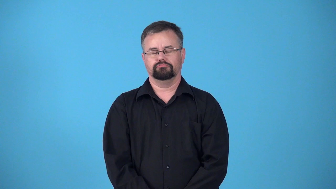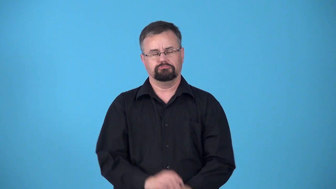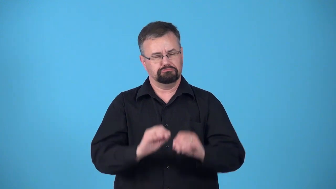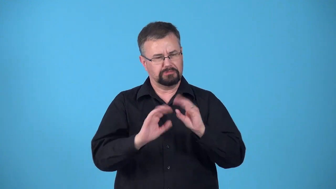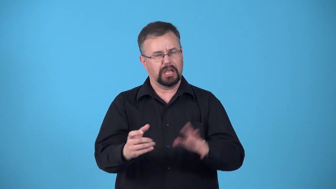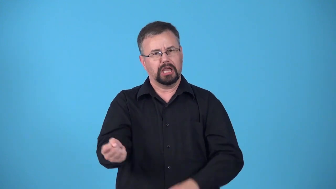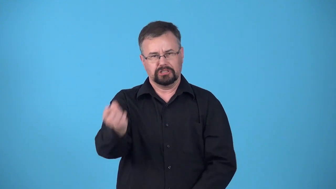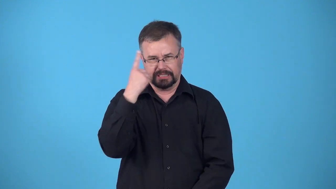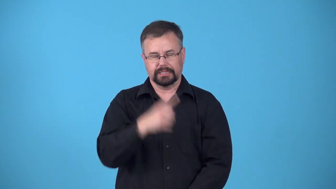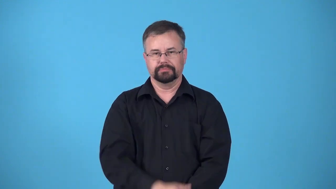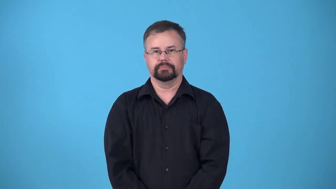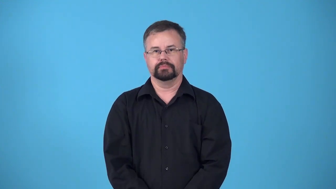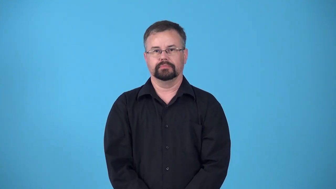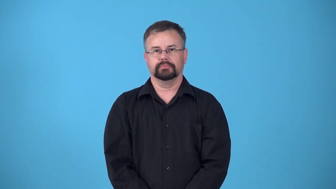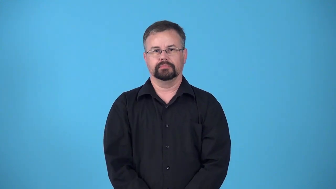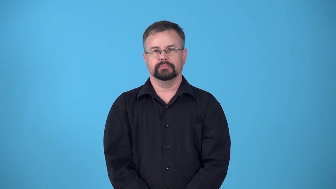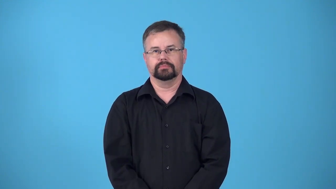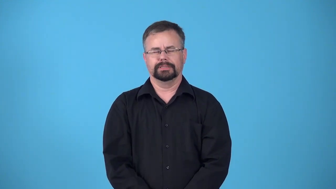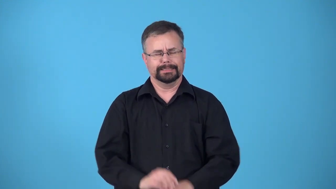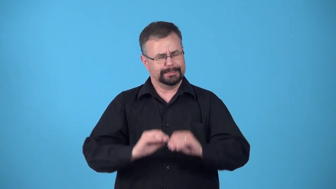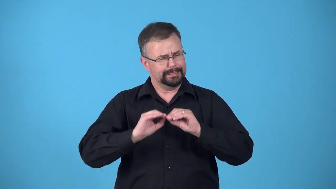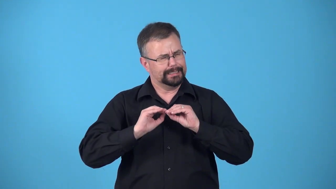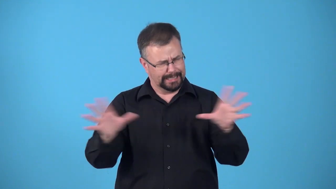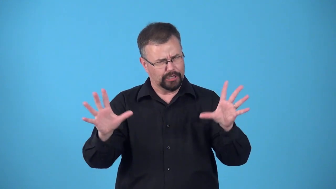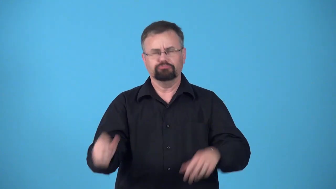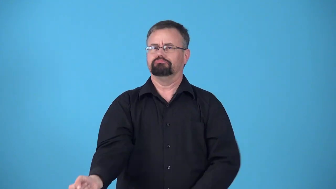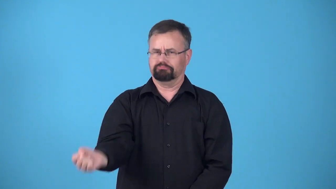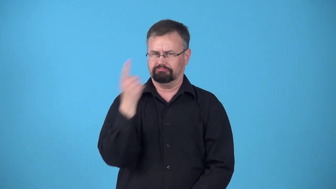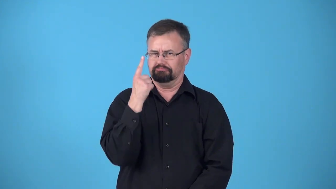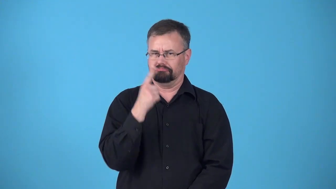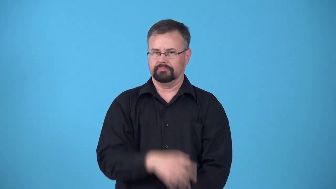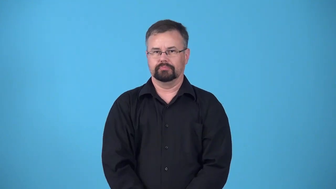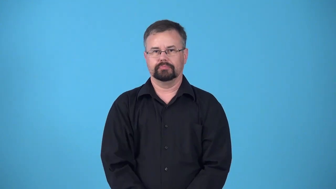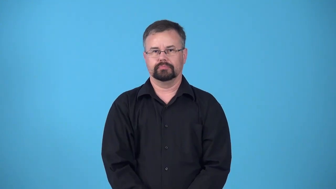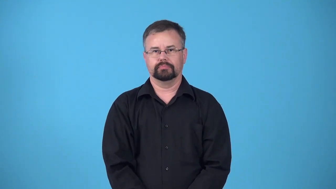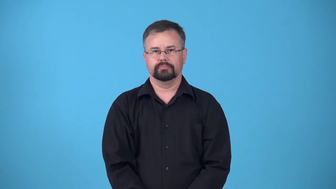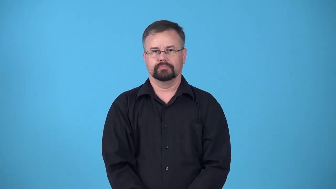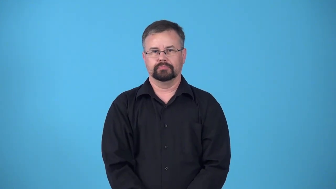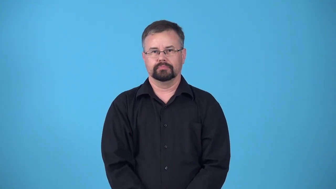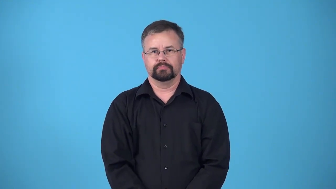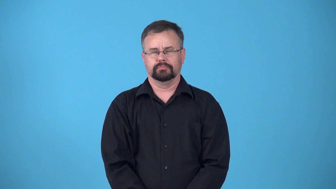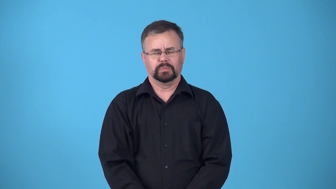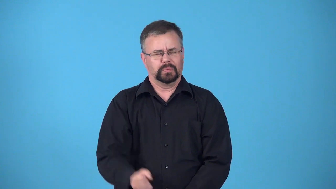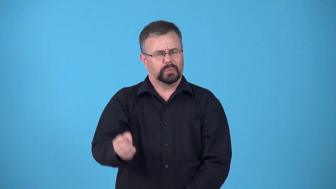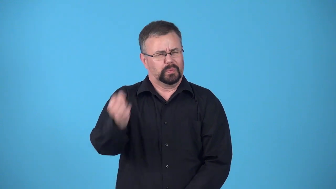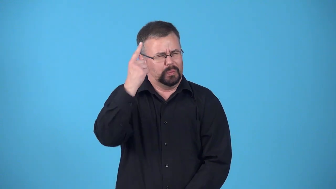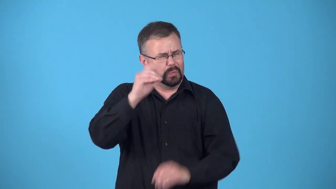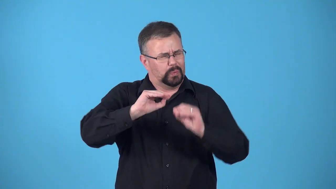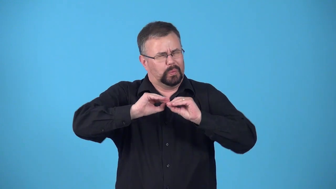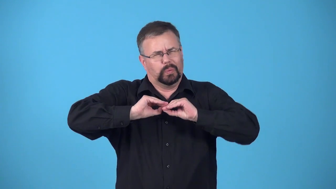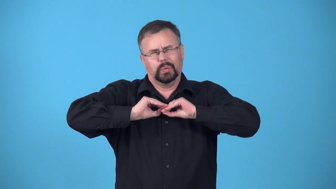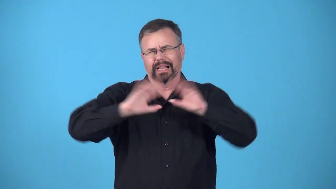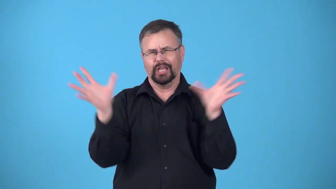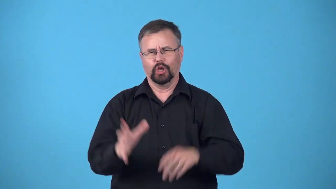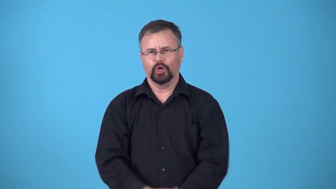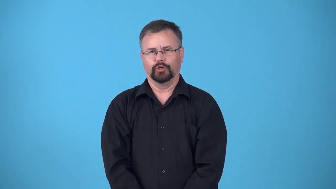clear,clearer,clearest-understandable